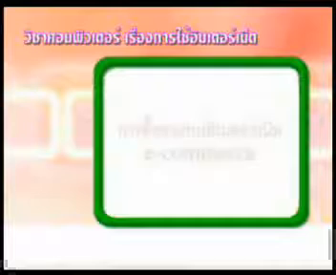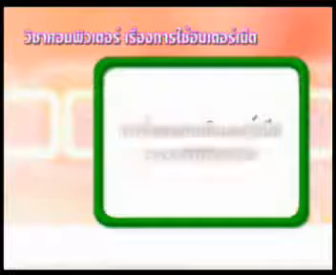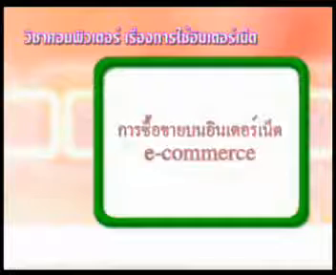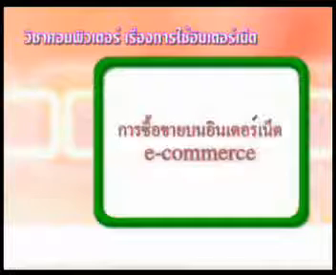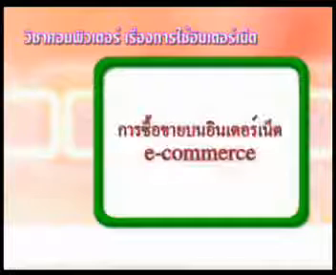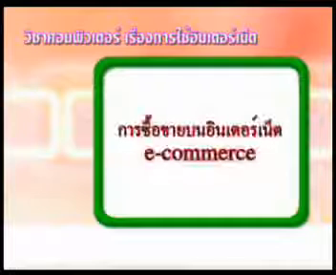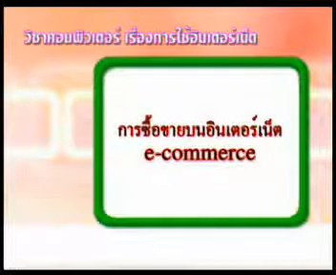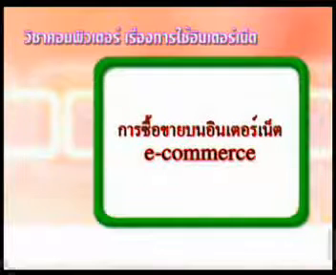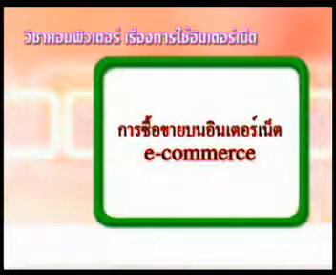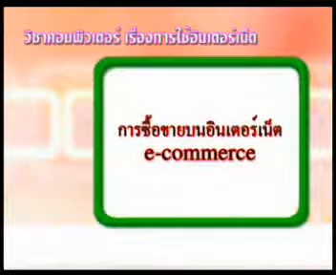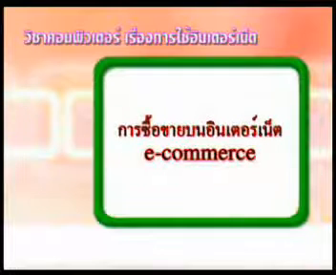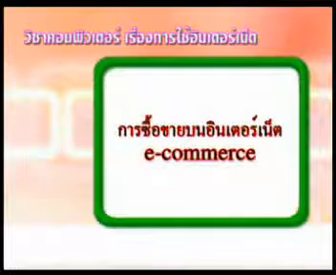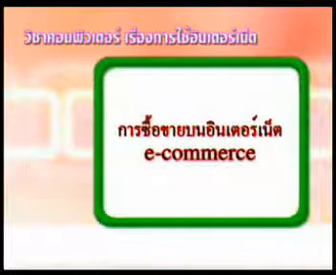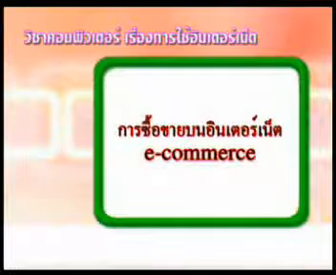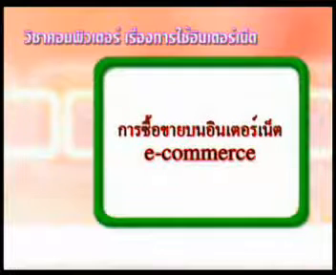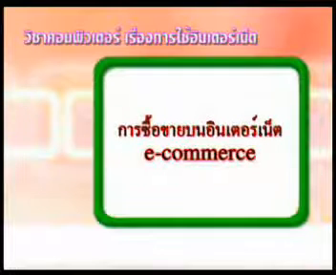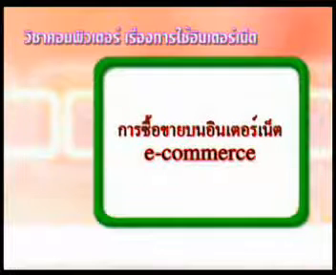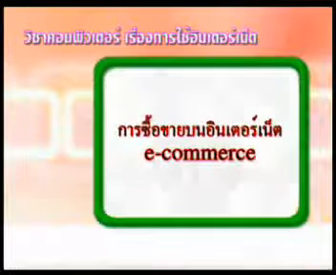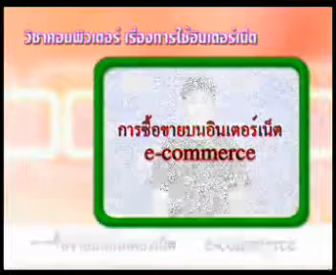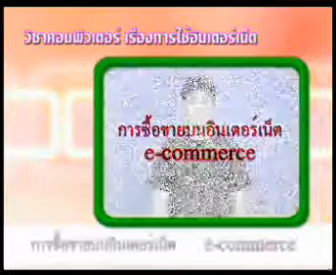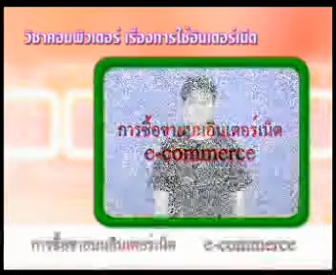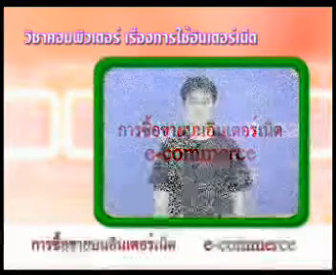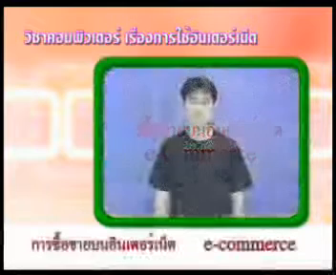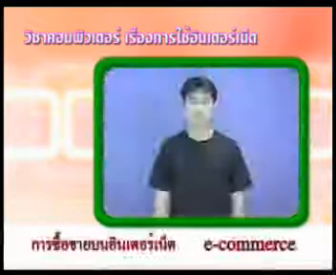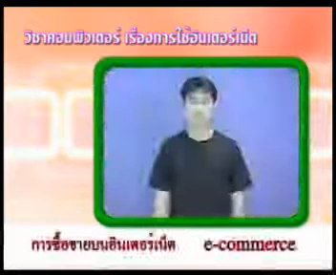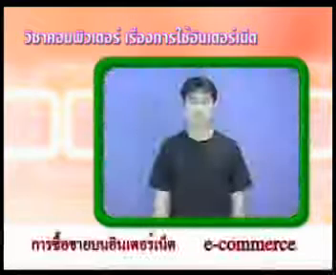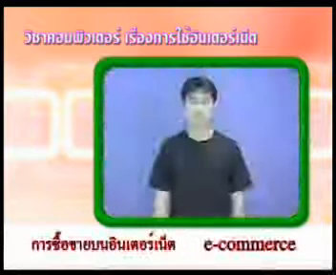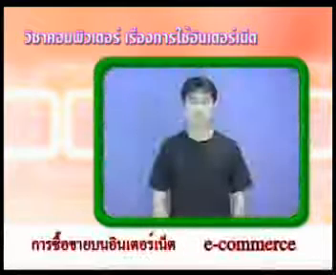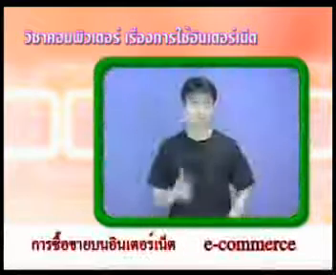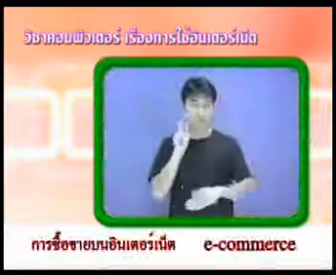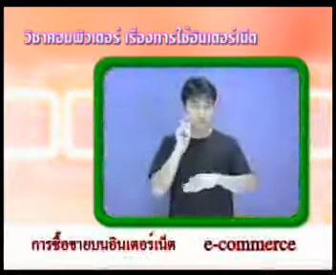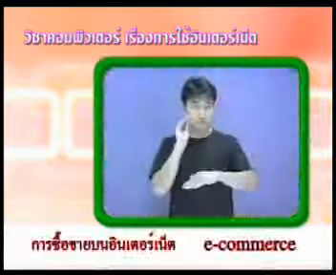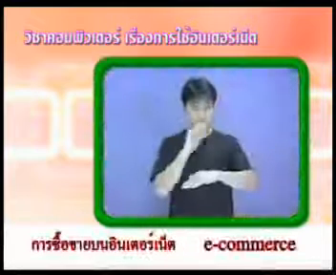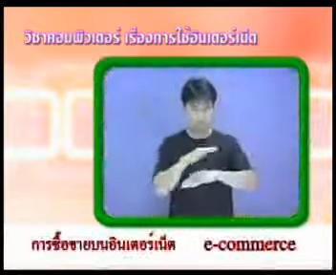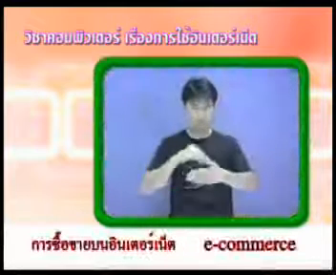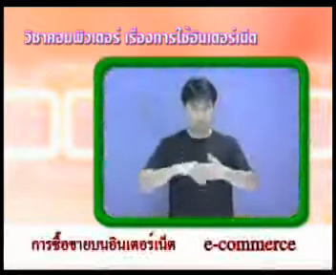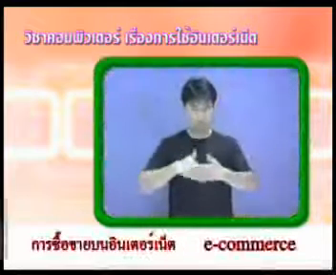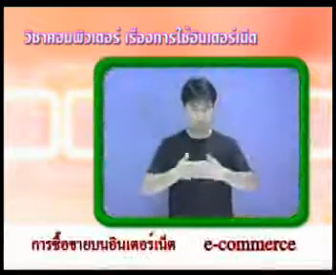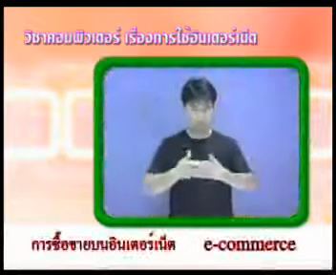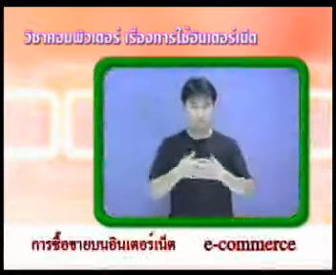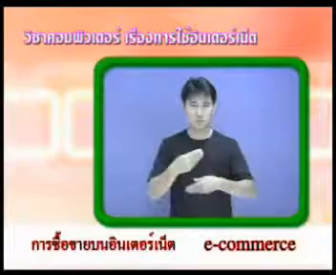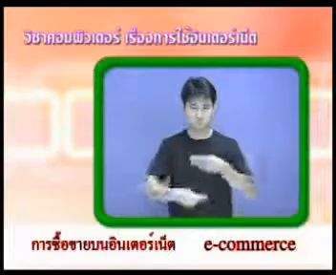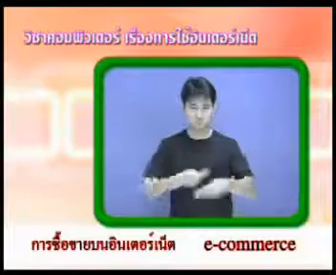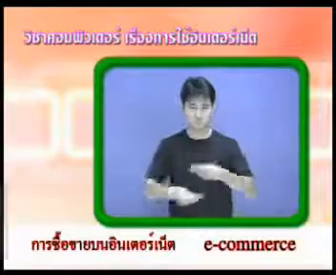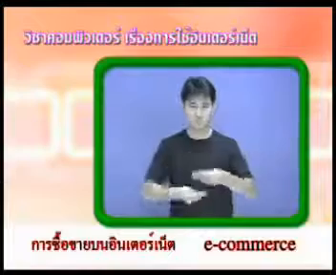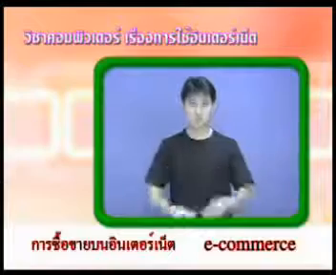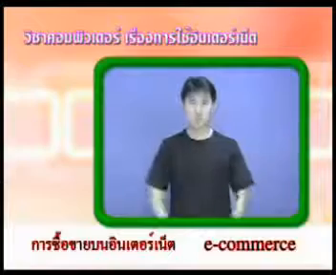ecommerce